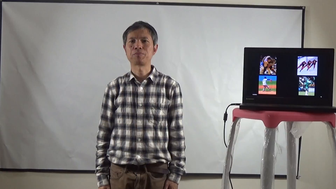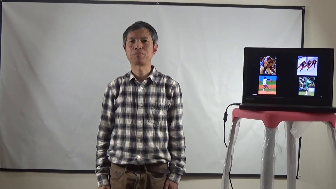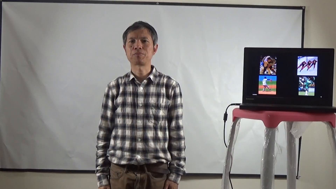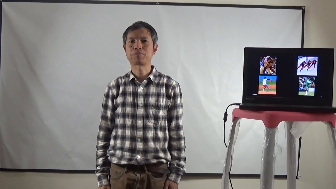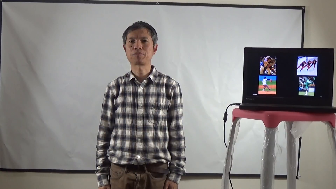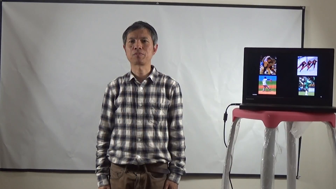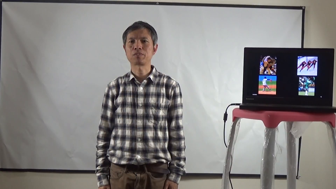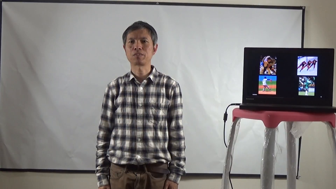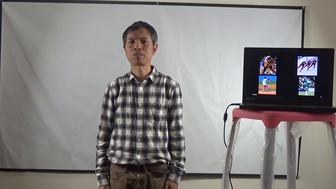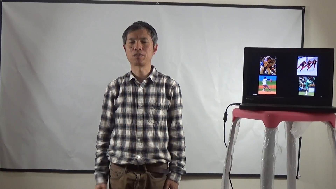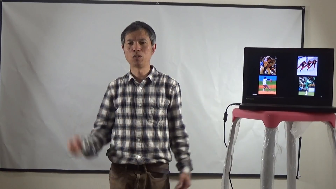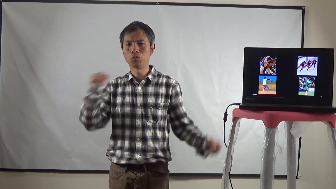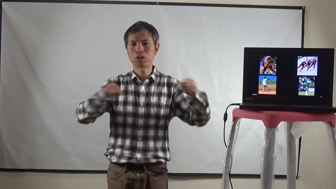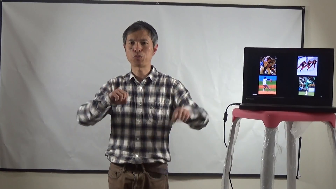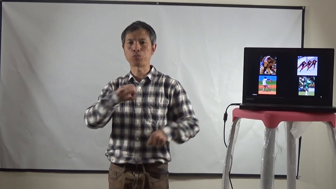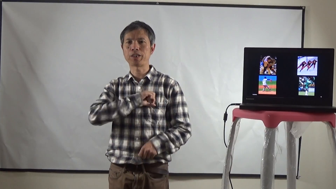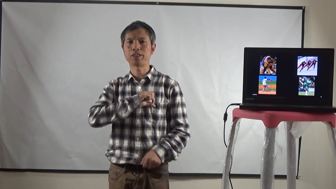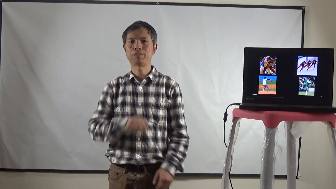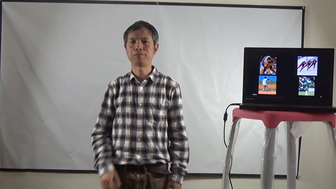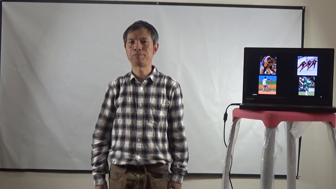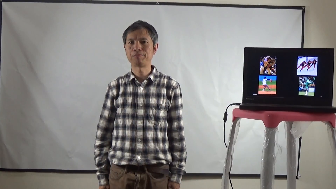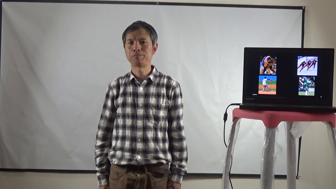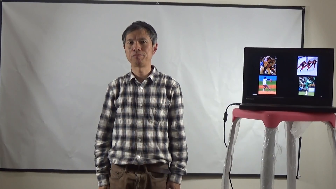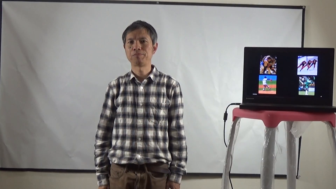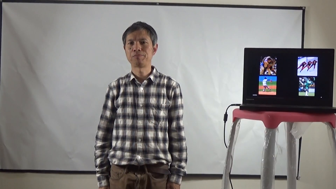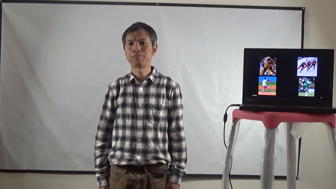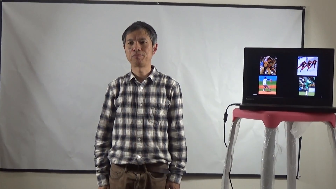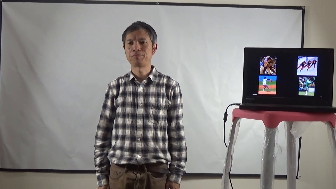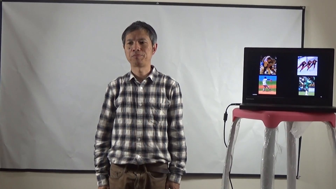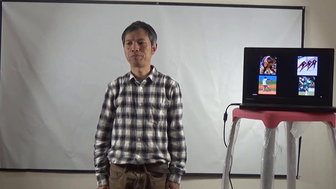athlete